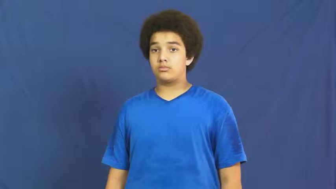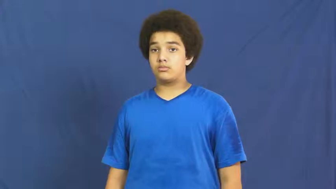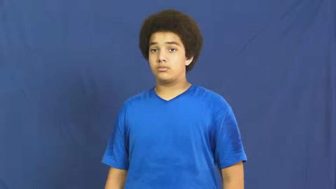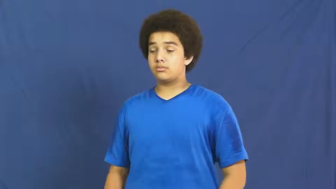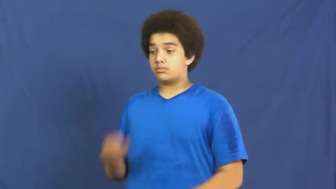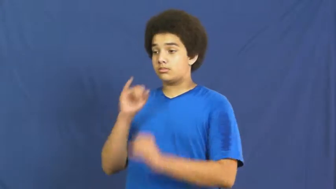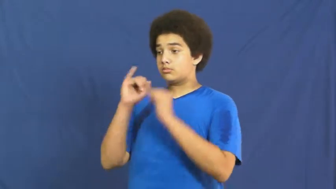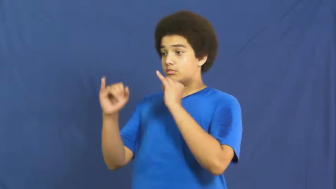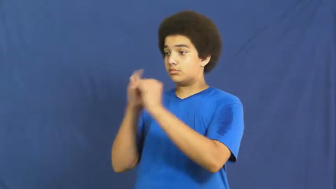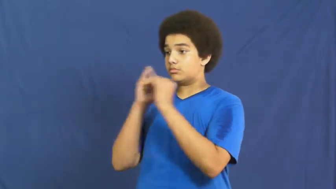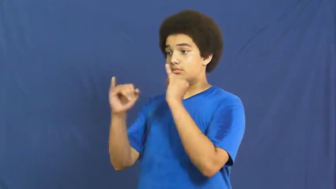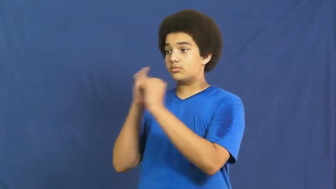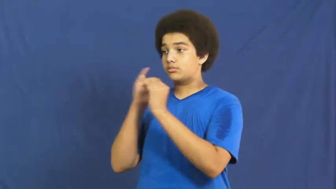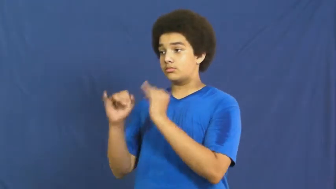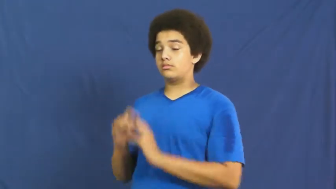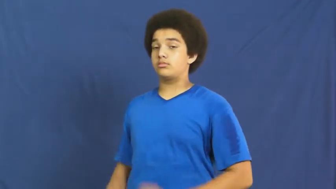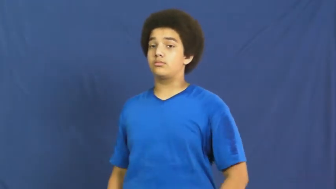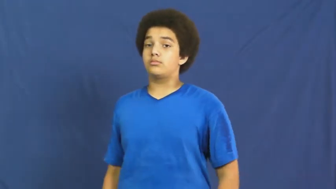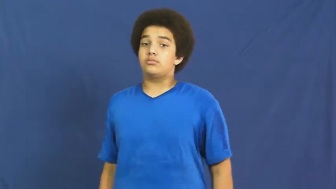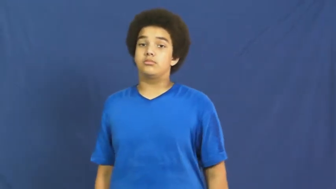interview